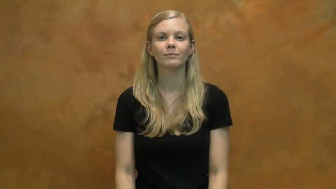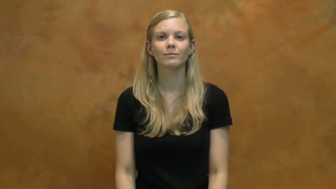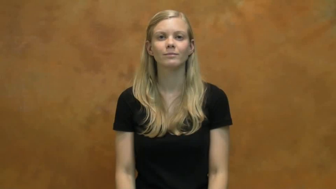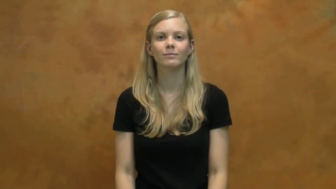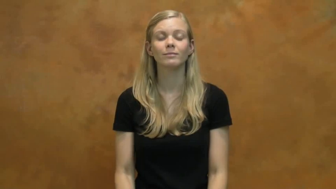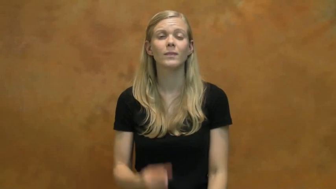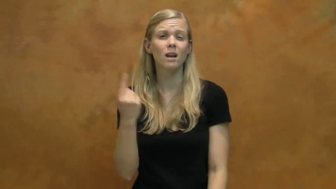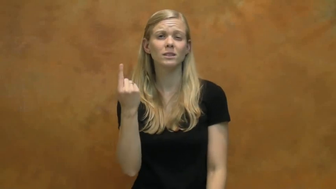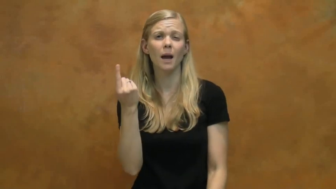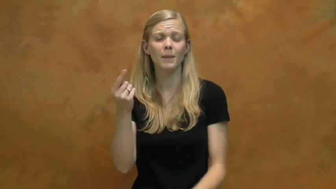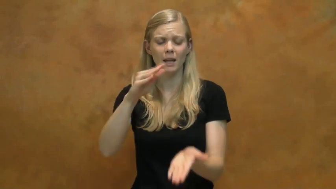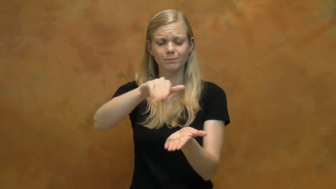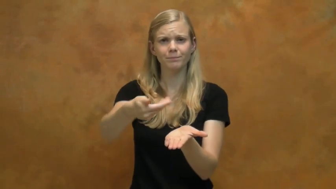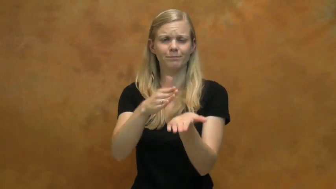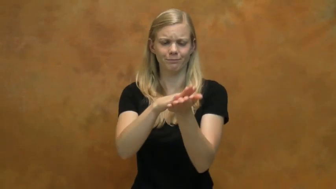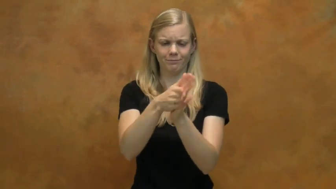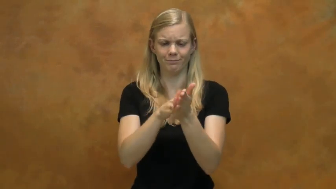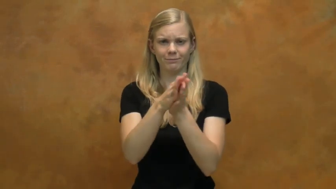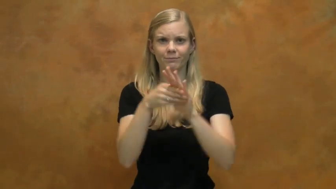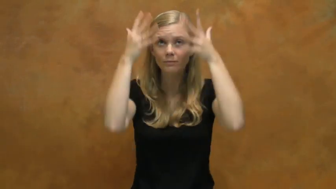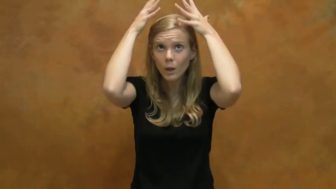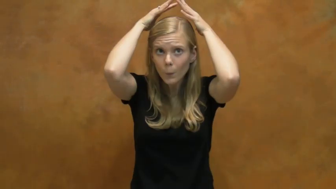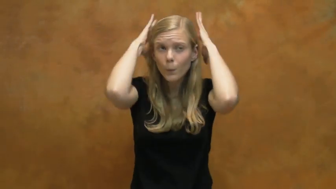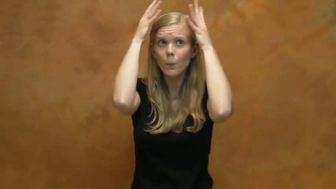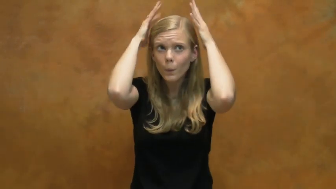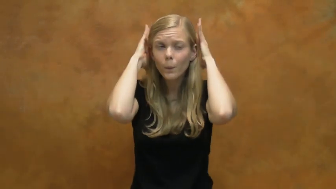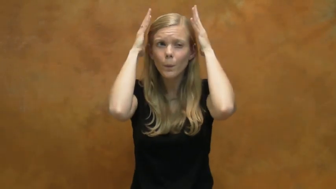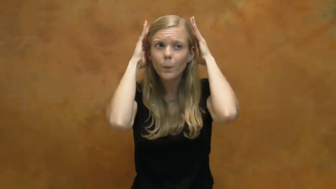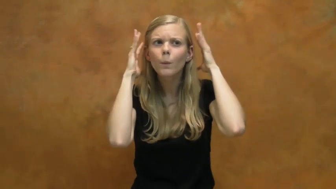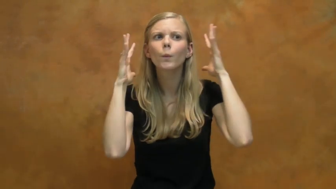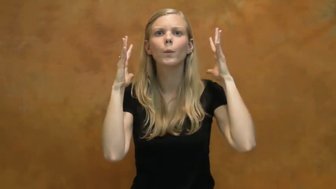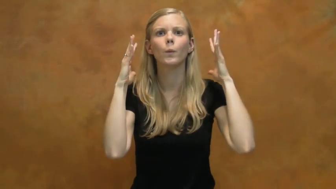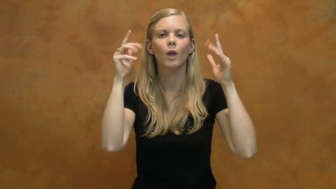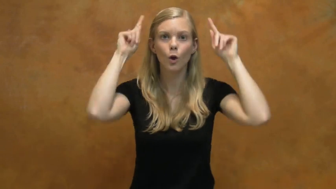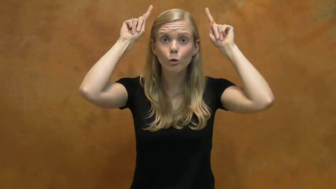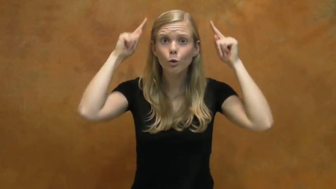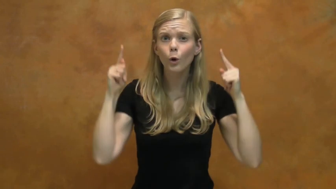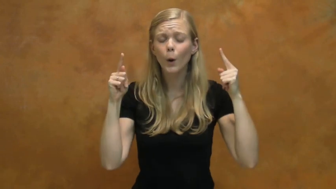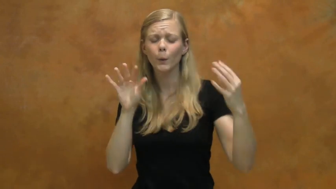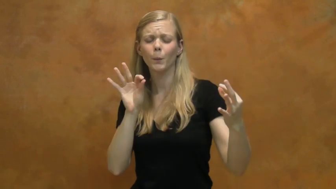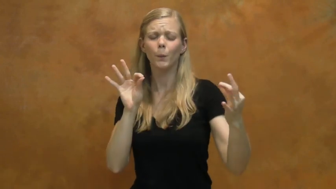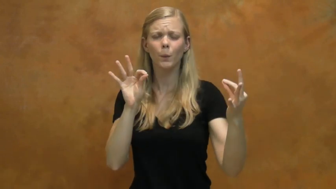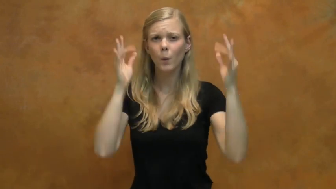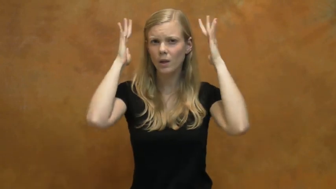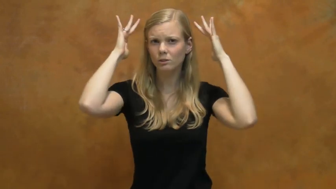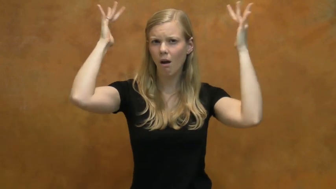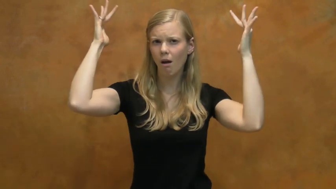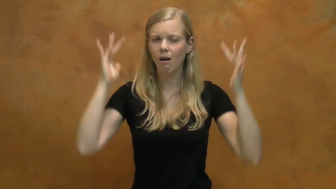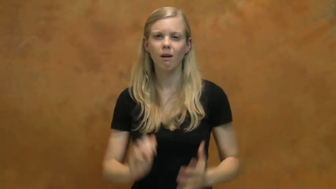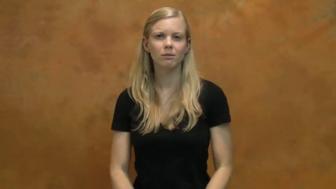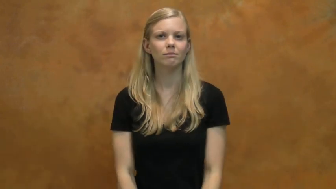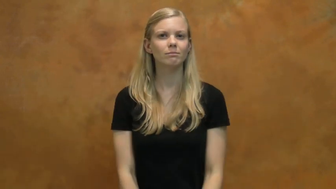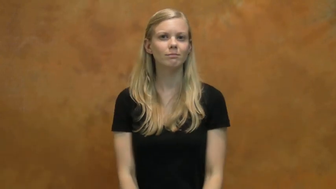curl enhancer